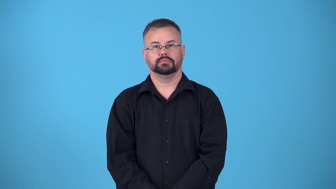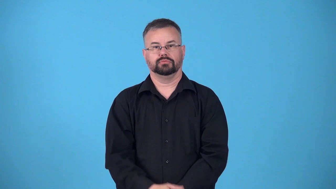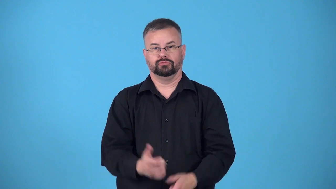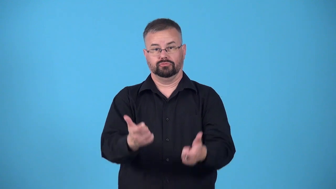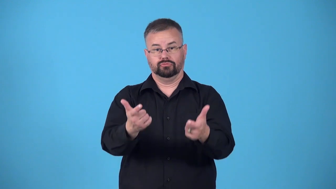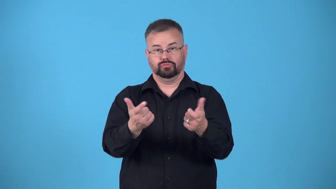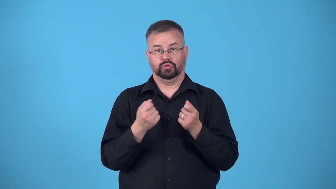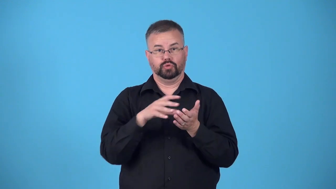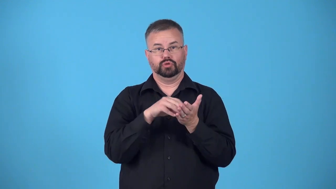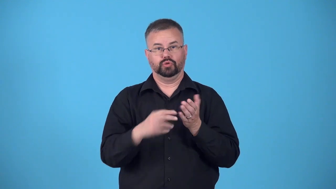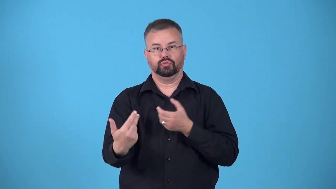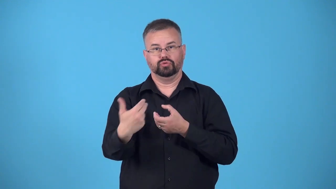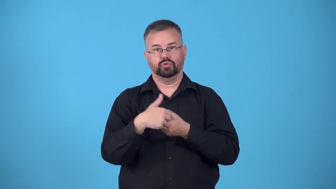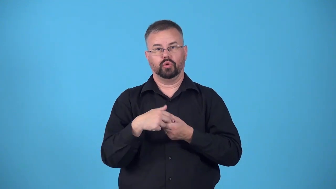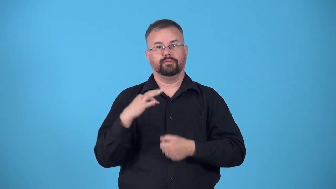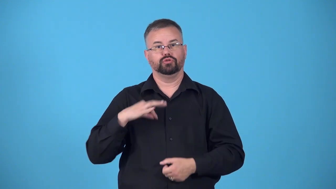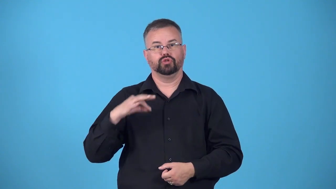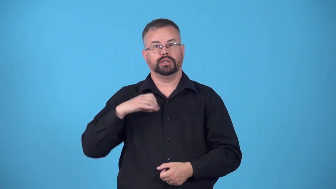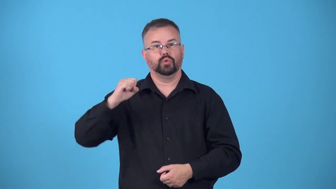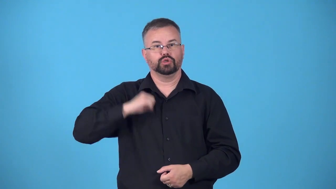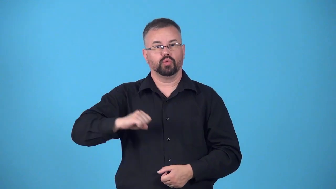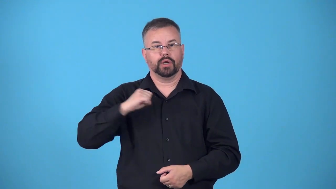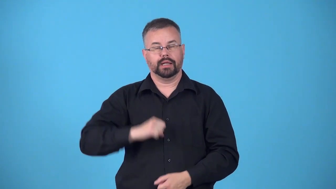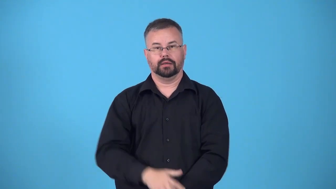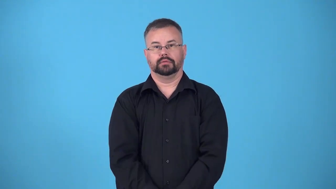rush